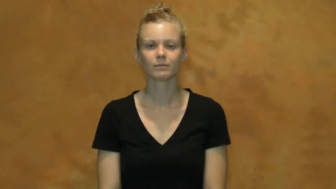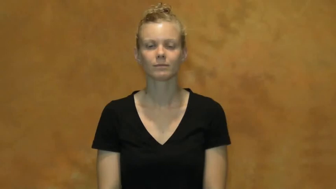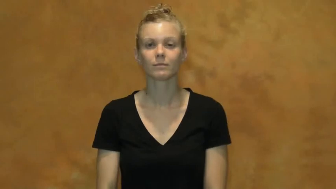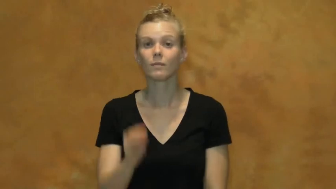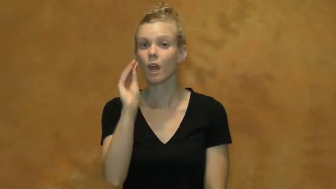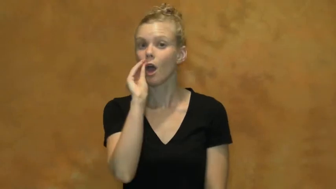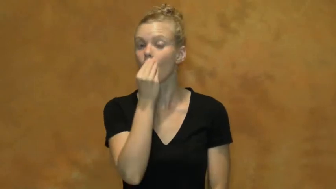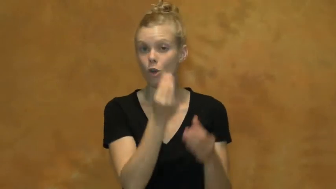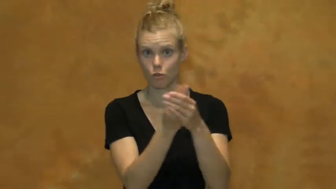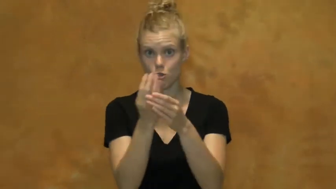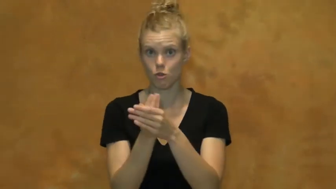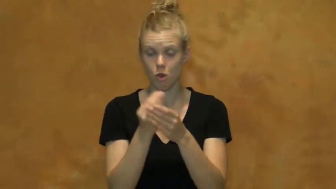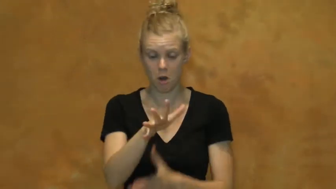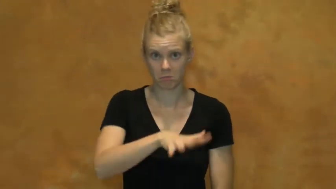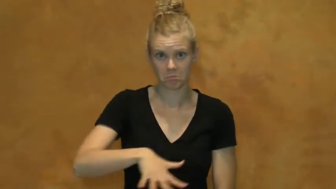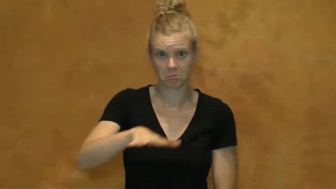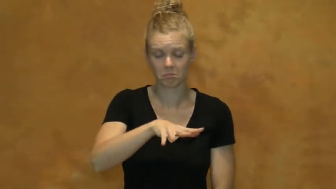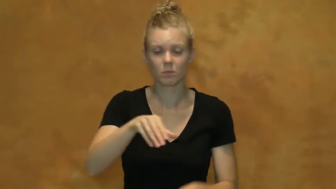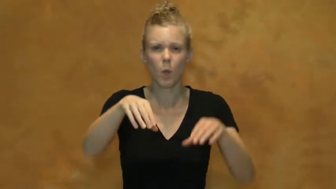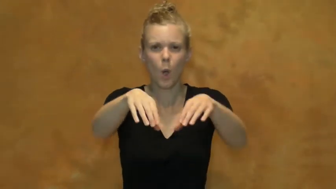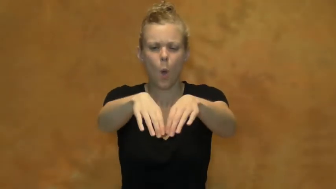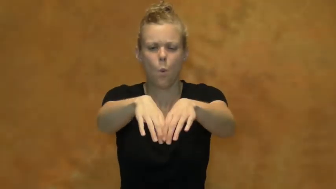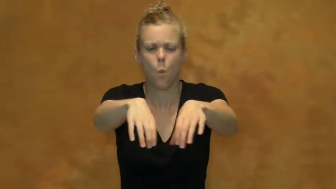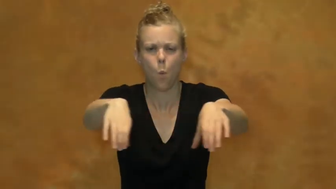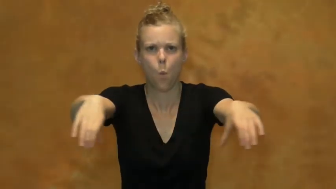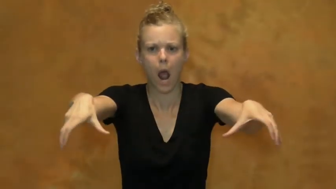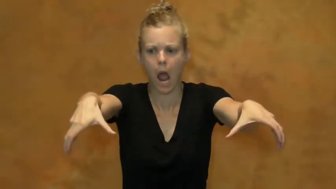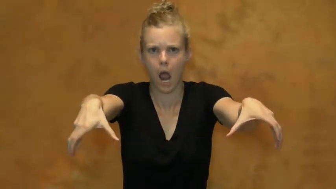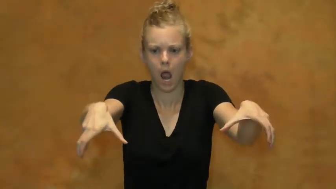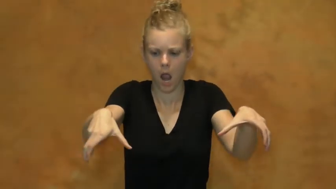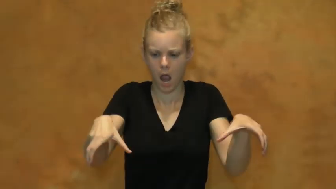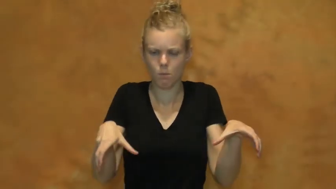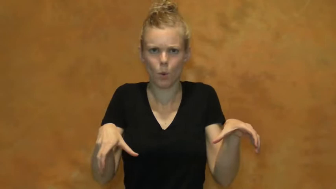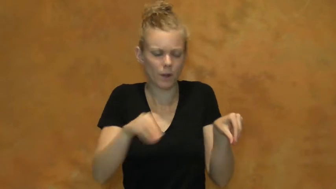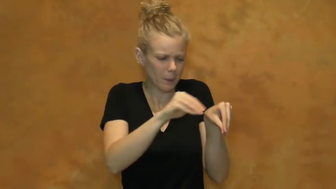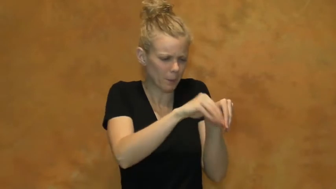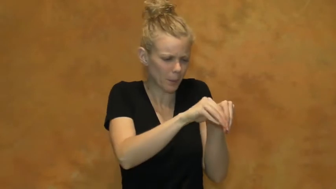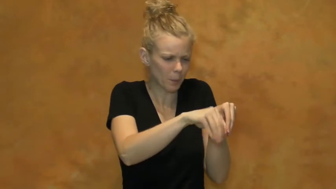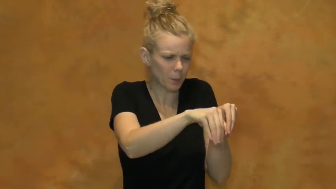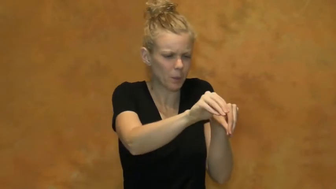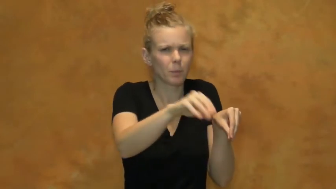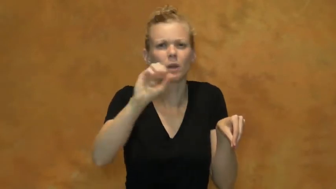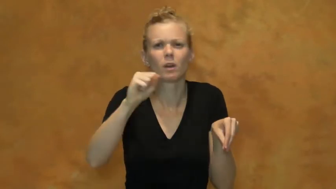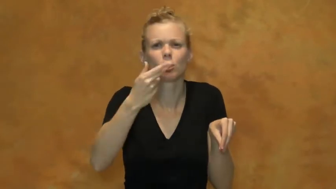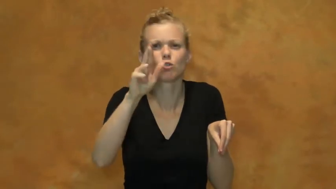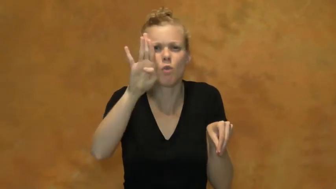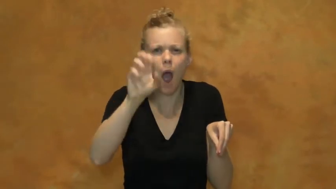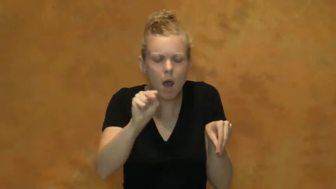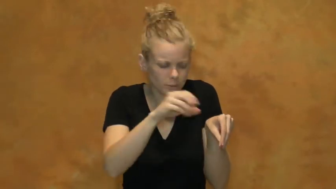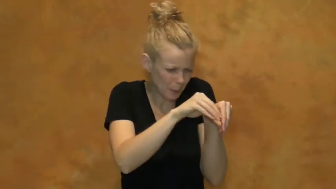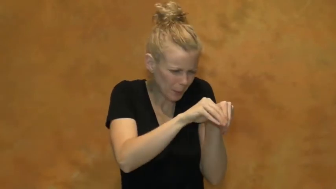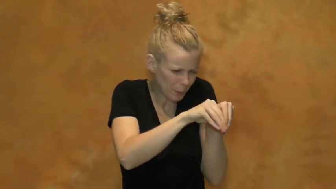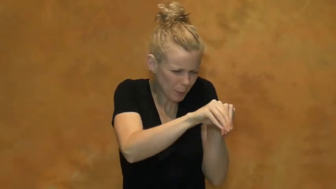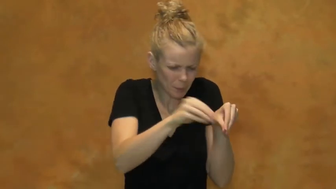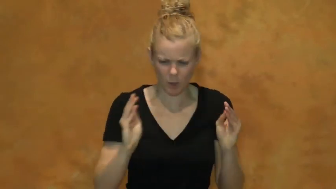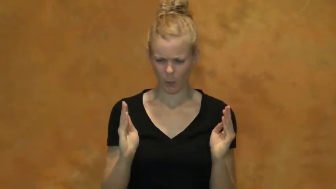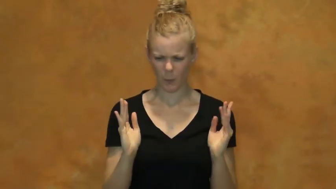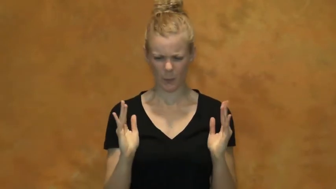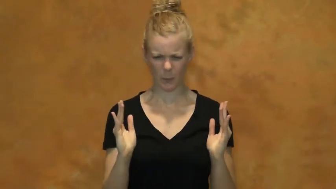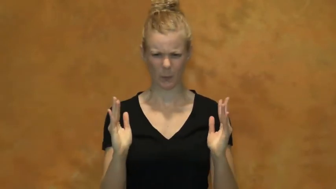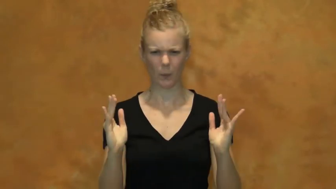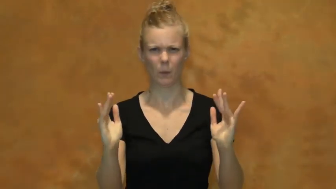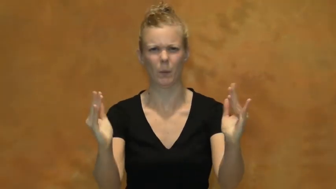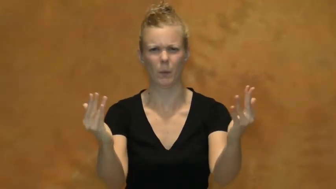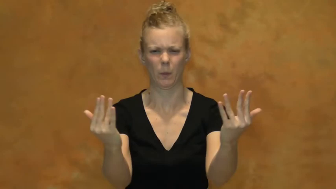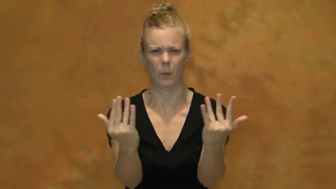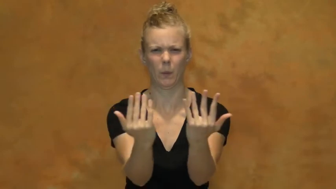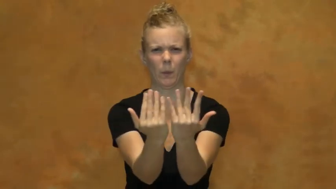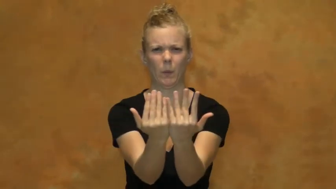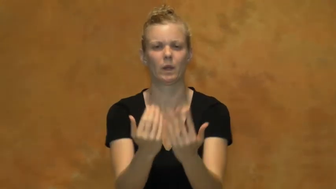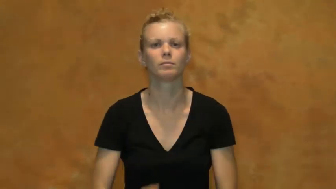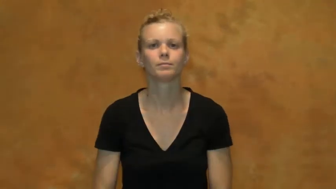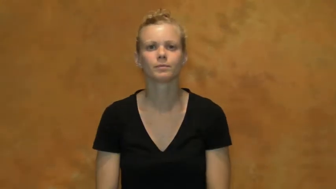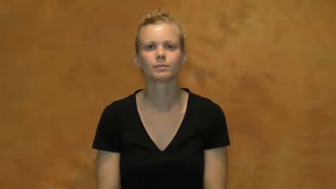shrubbery